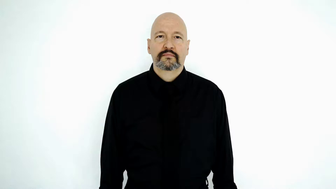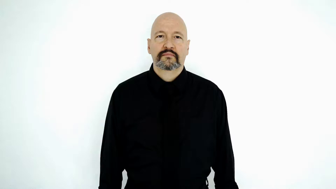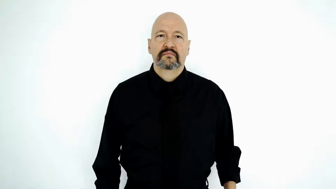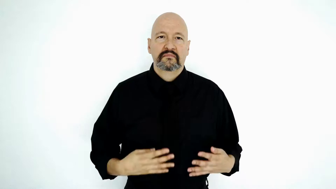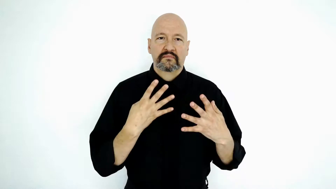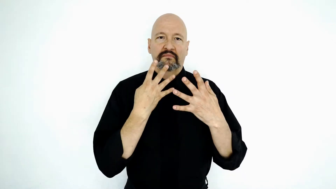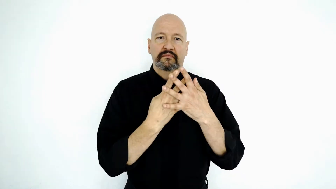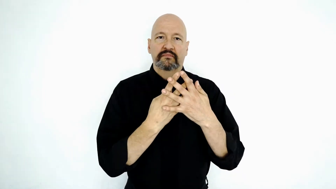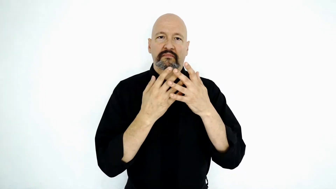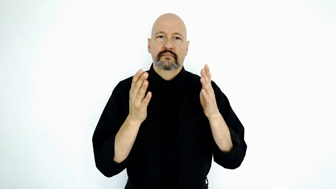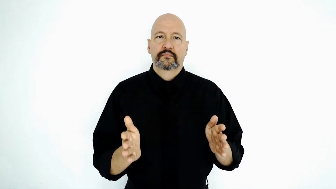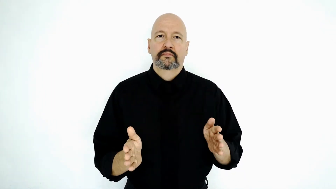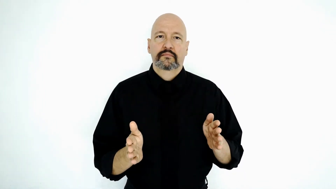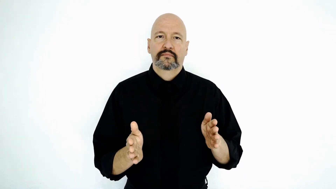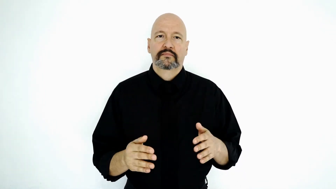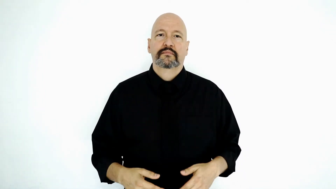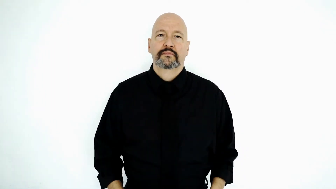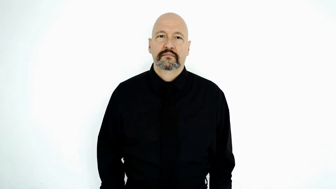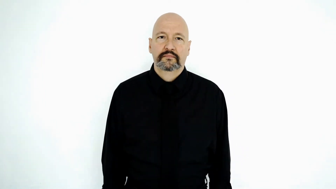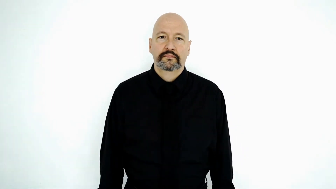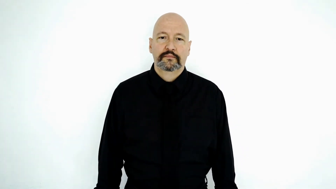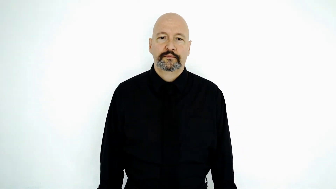CONvict-[PRISONER]